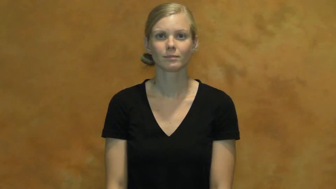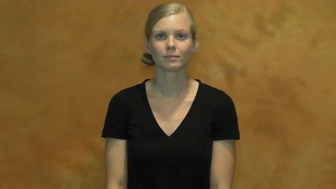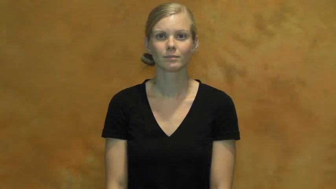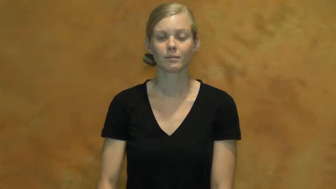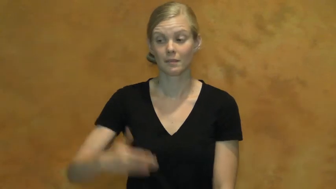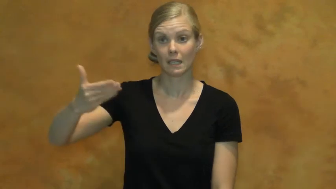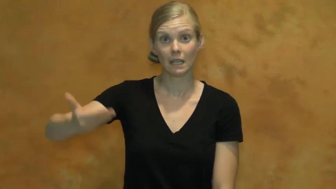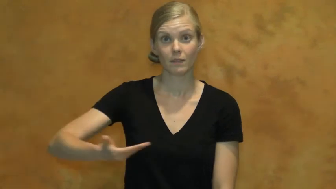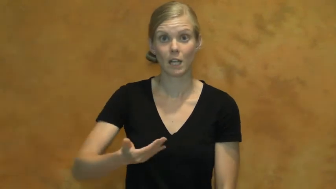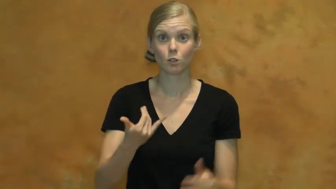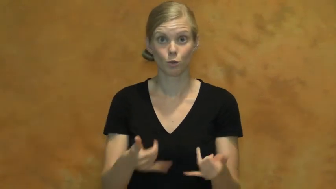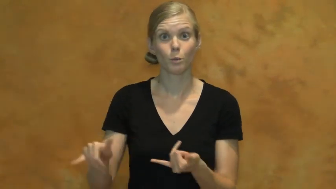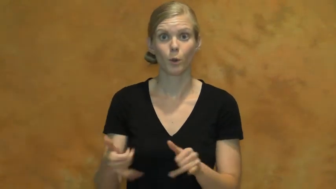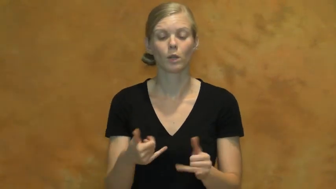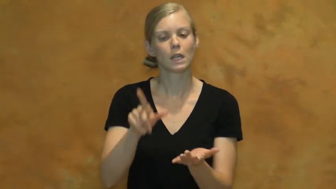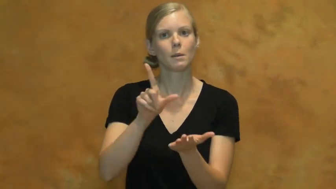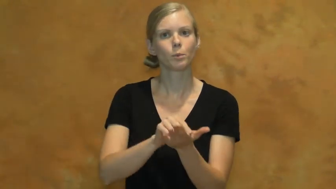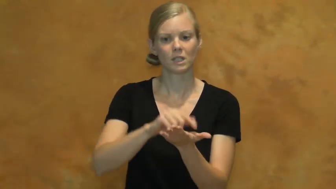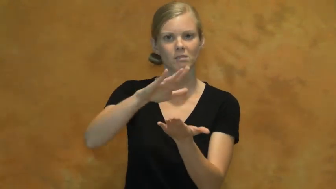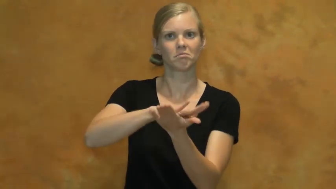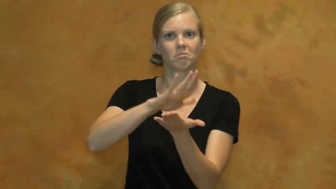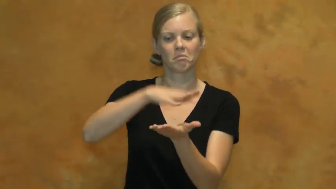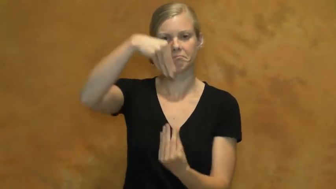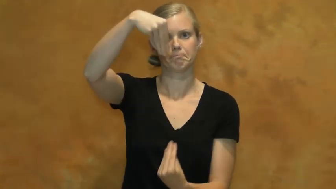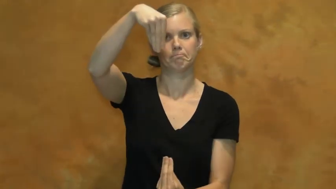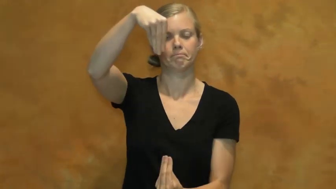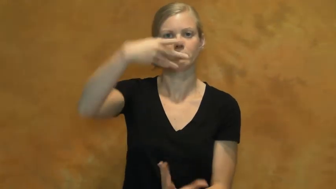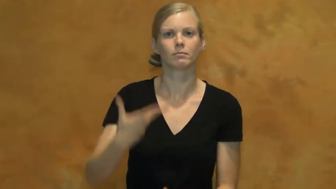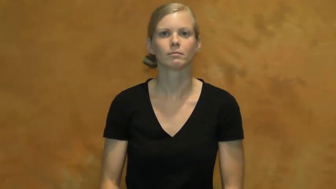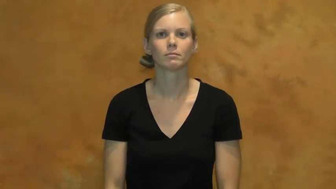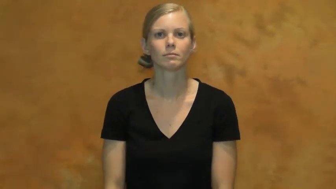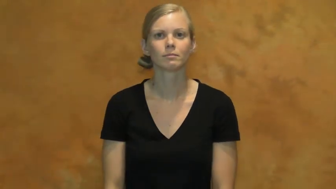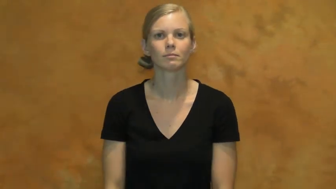party flyer